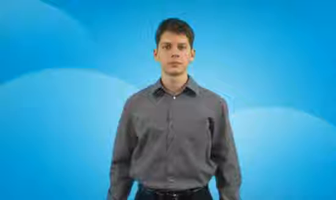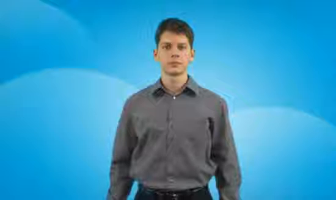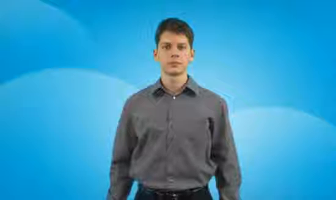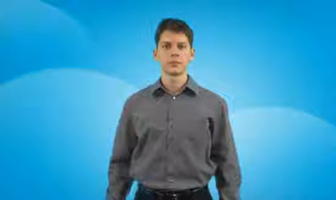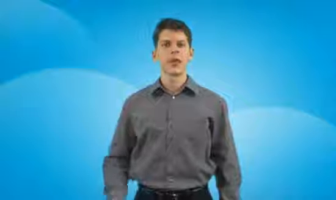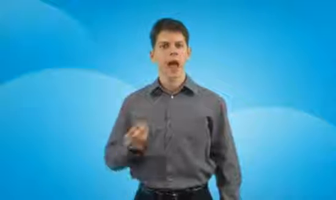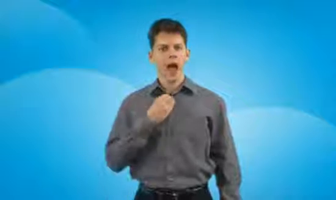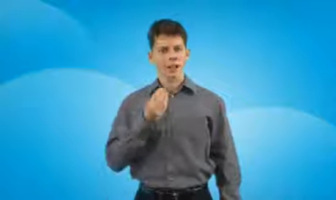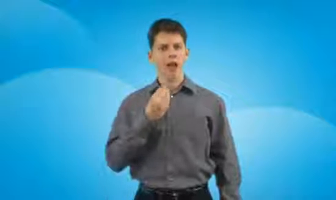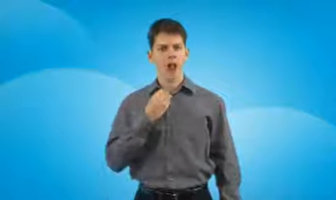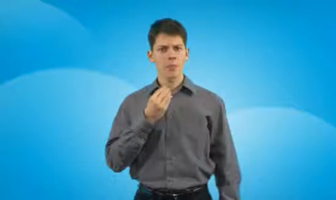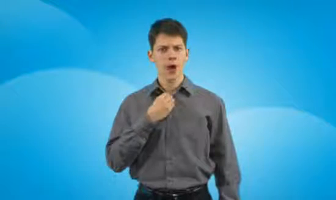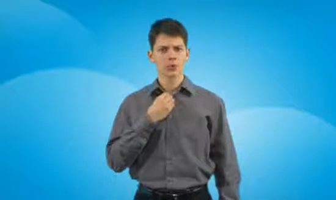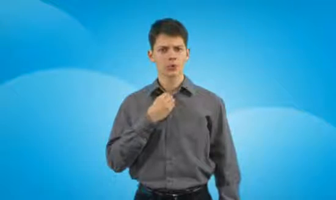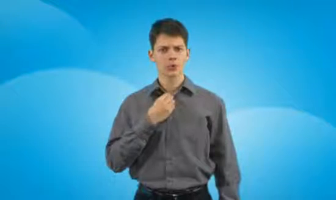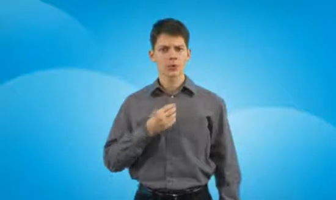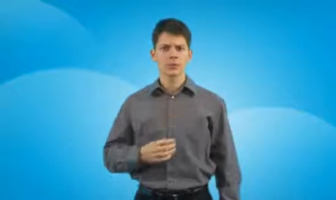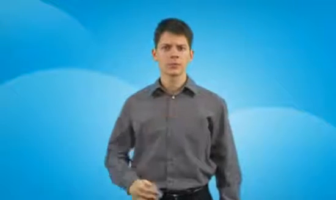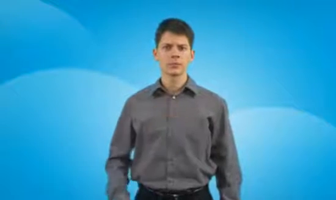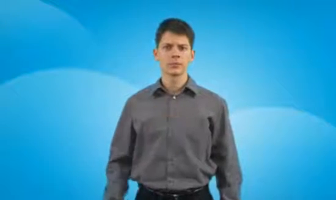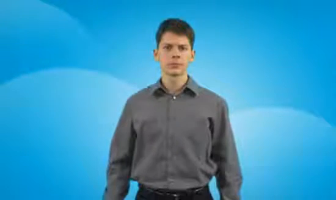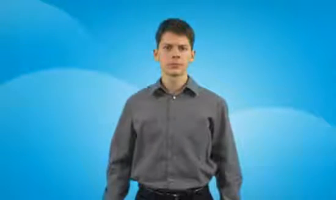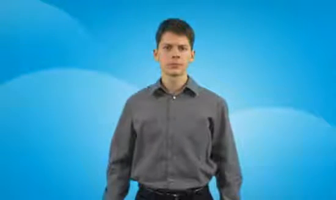Harmful